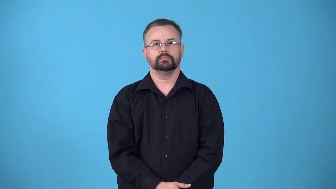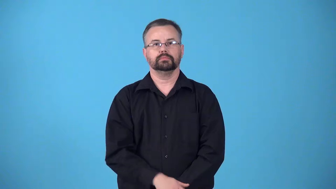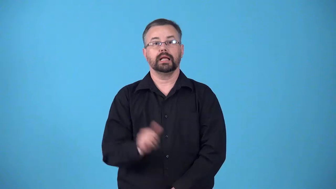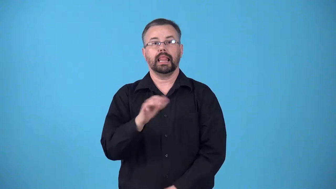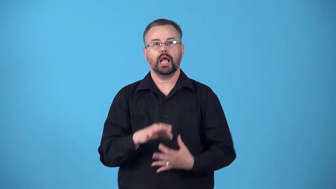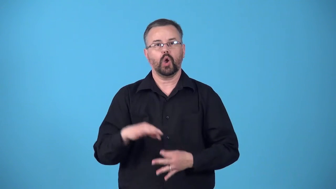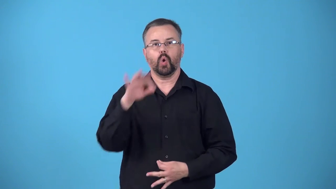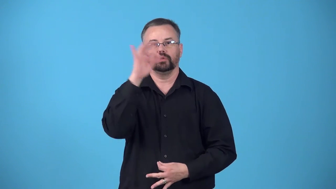ghostlike,ghostly